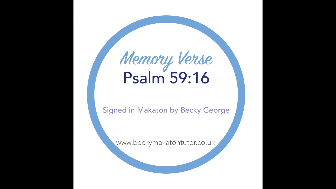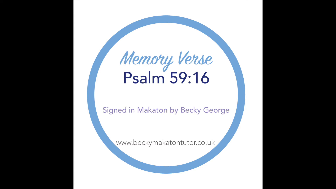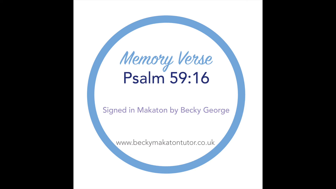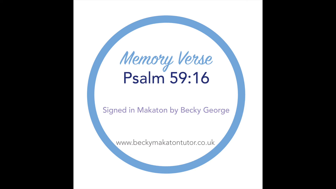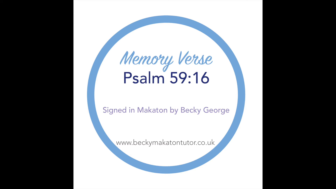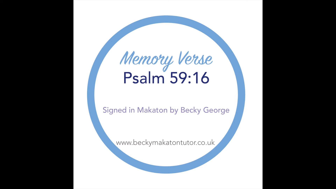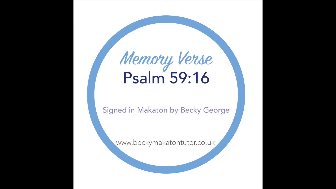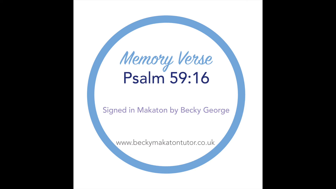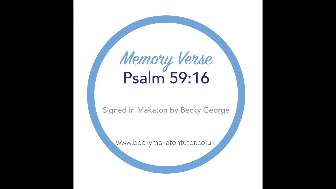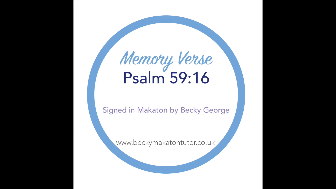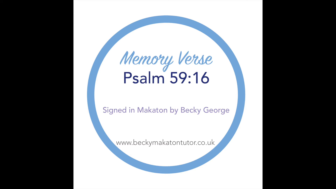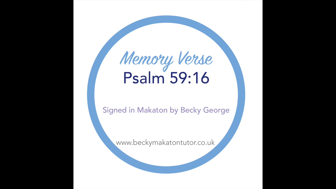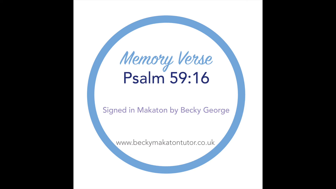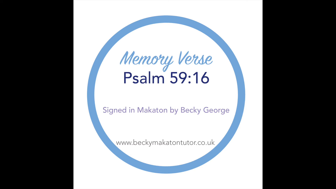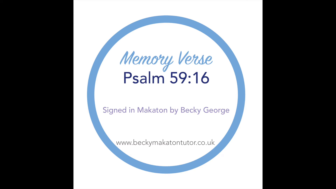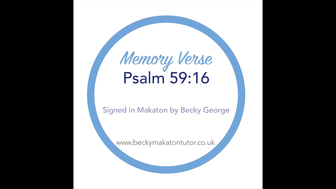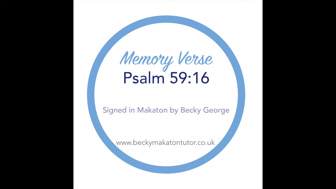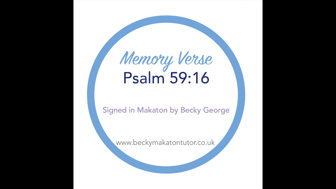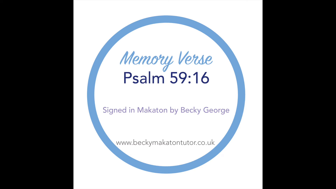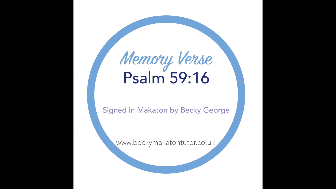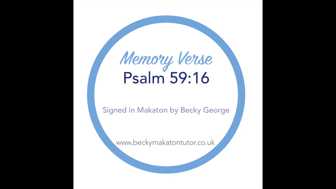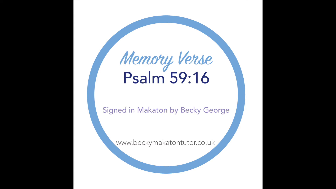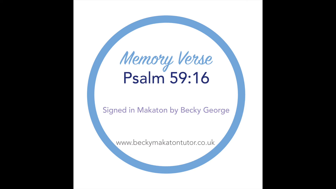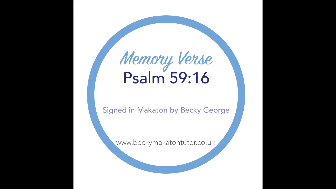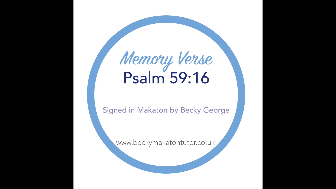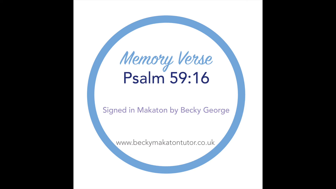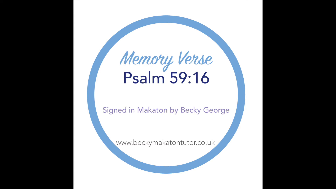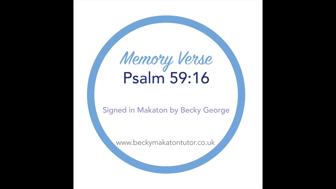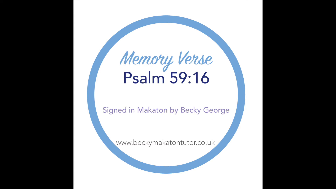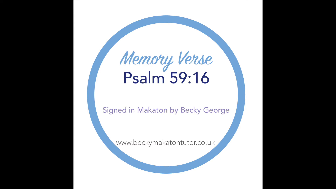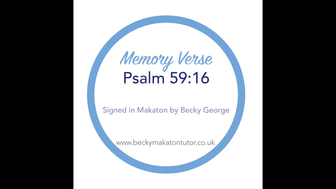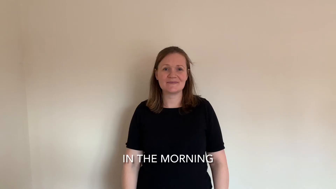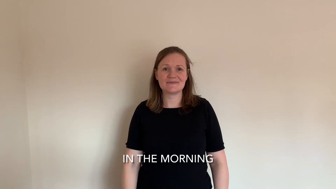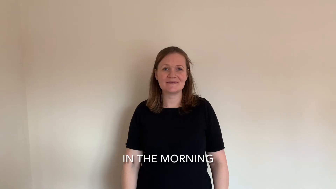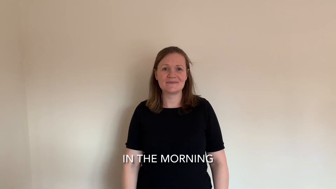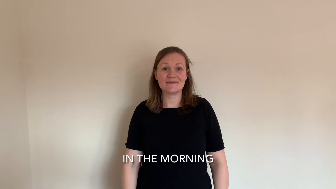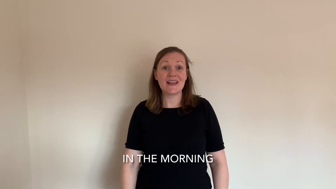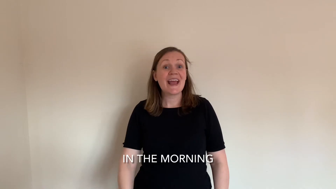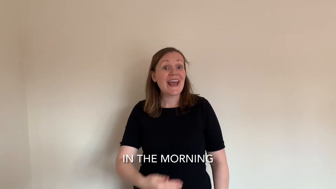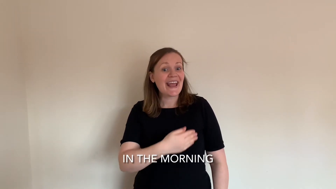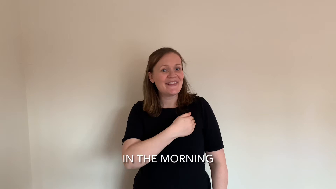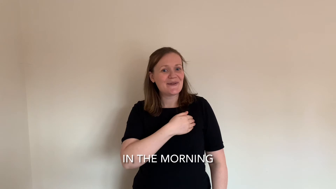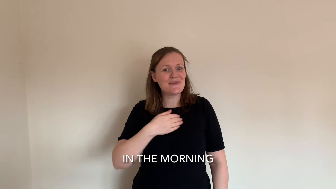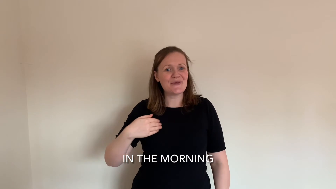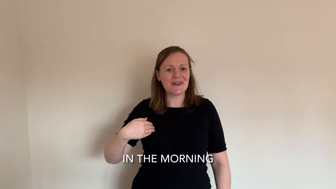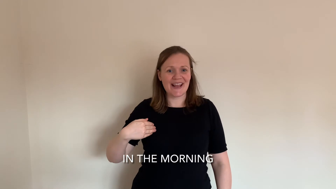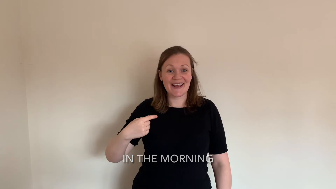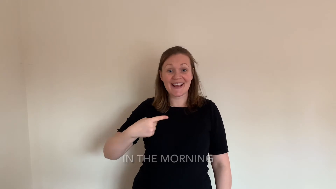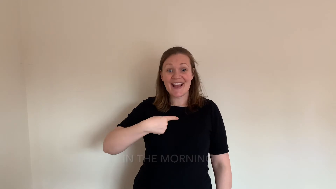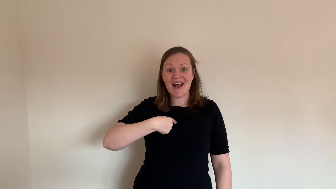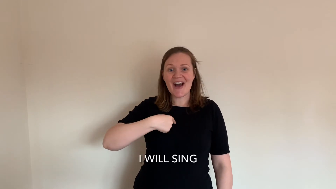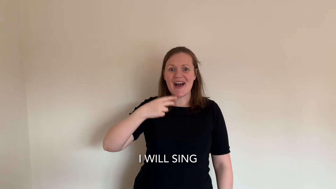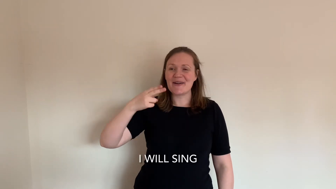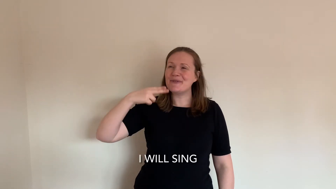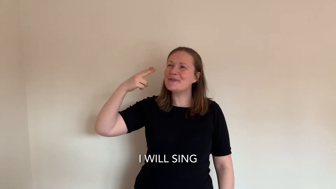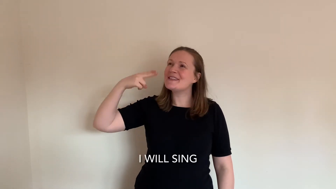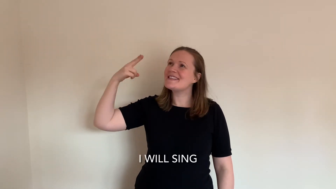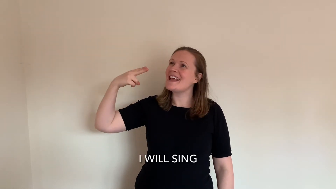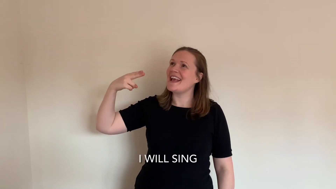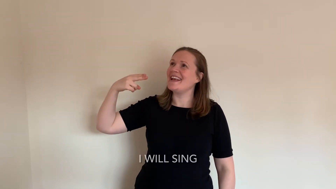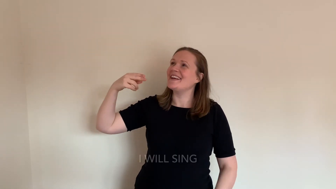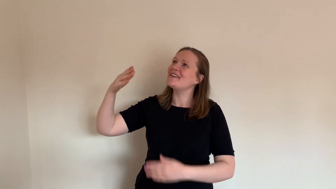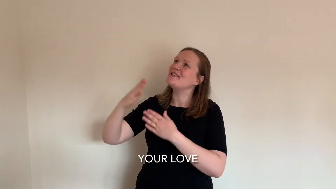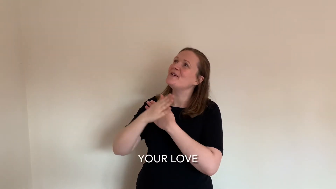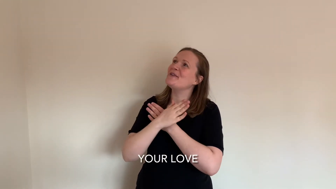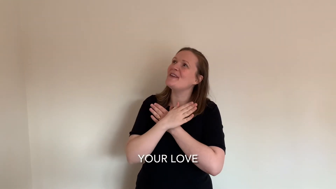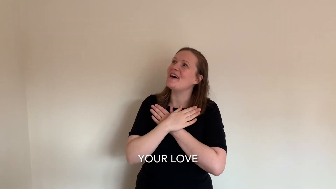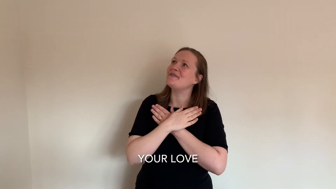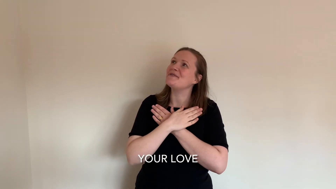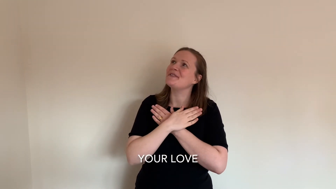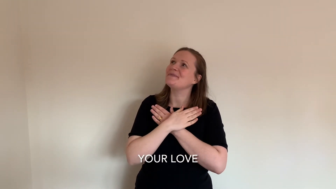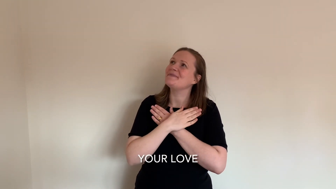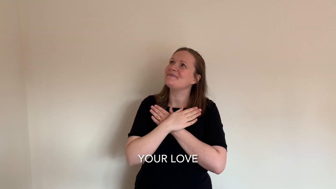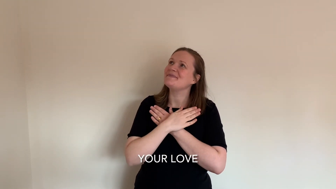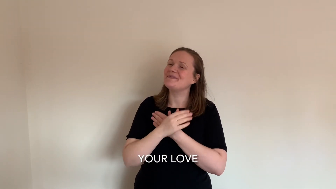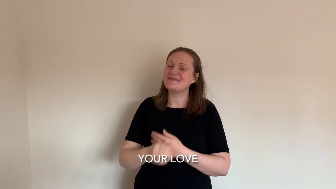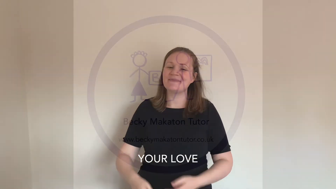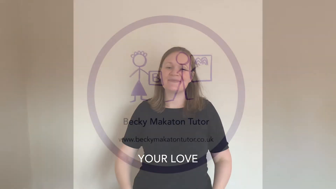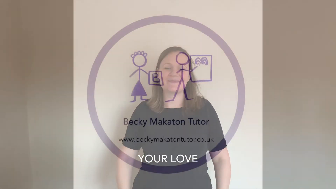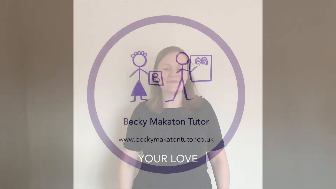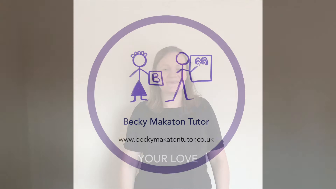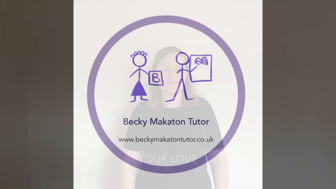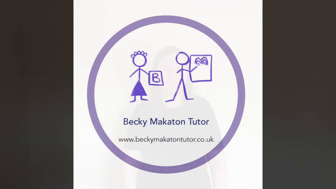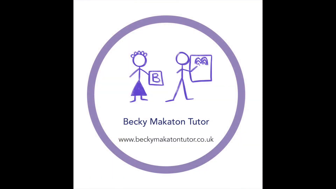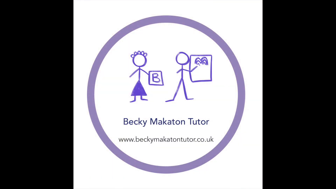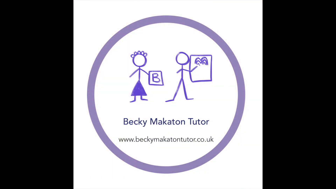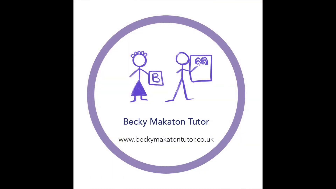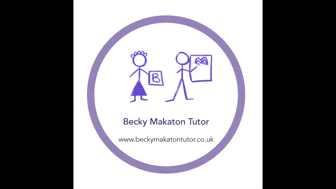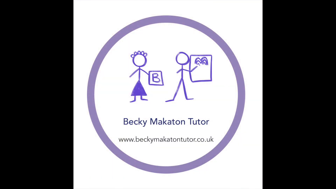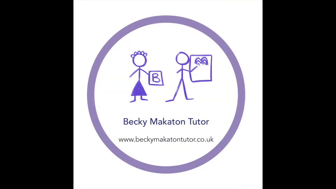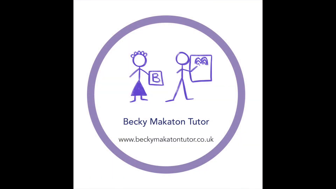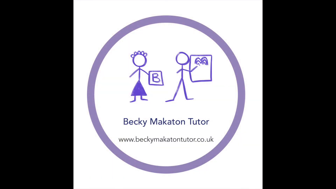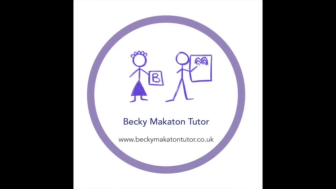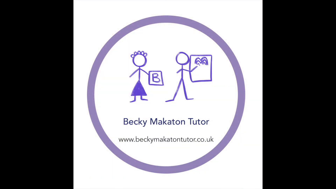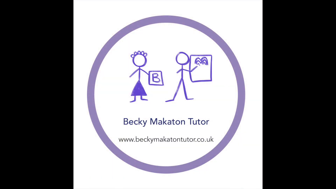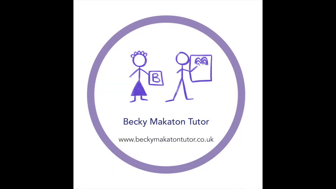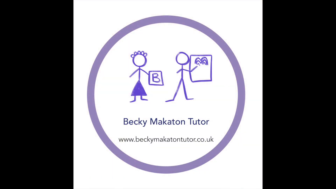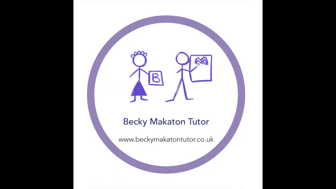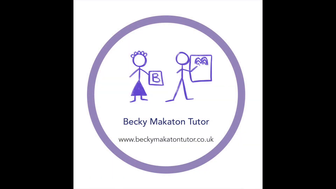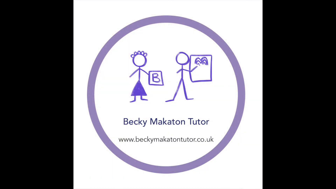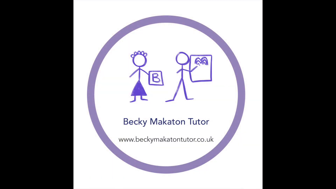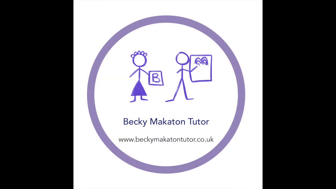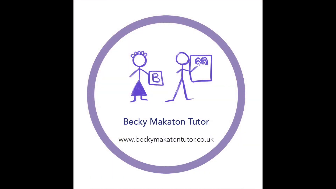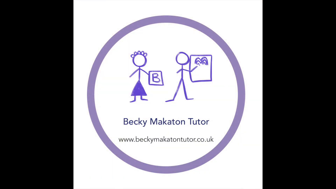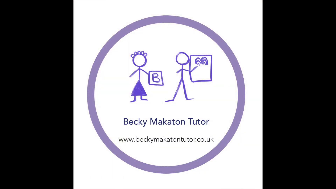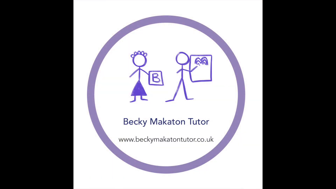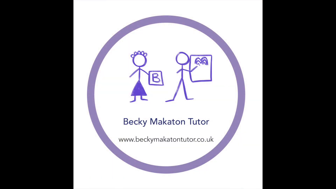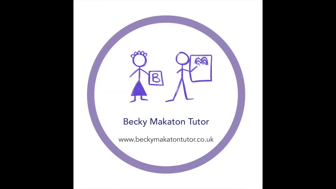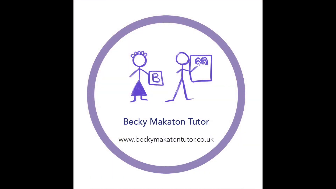In the morning I will sing of your love